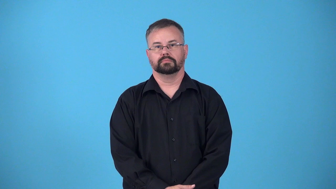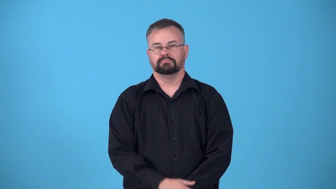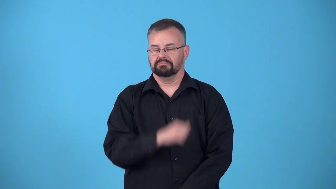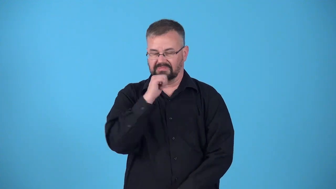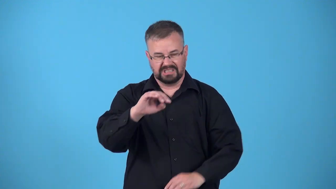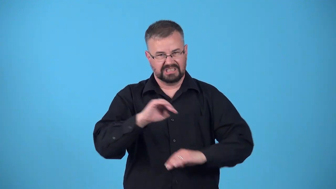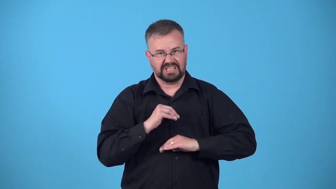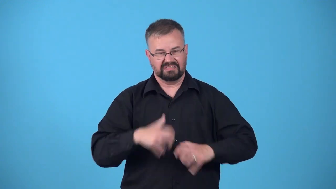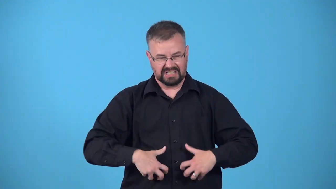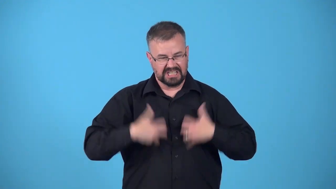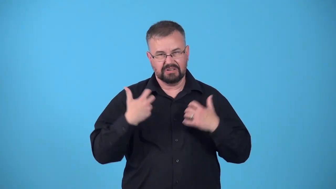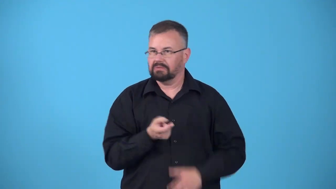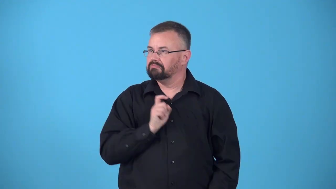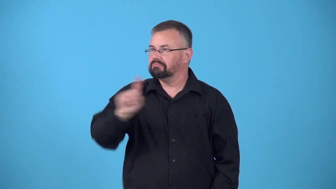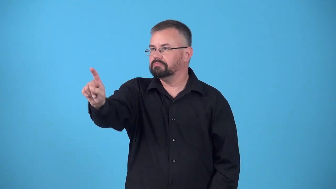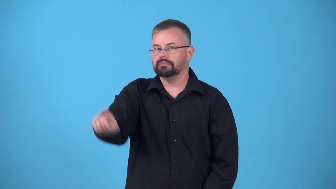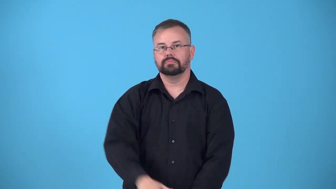walk out, walk out on